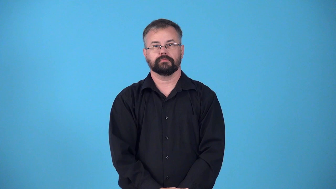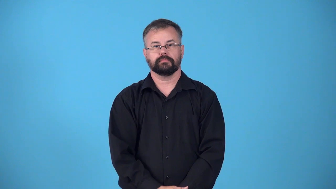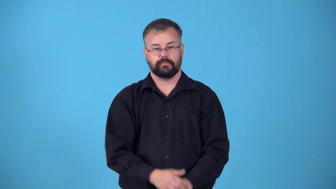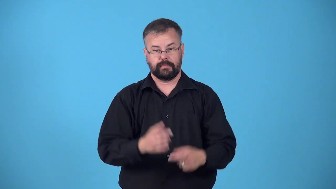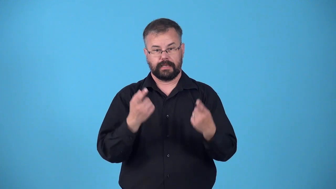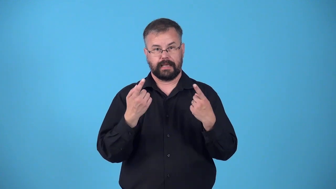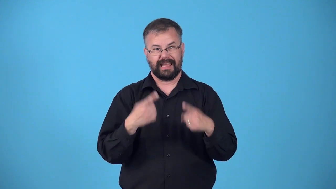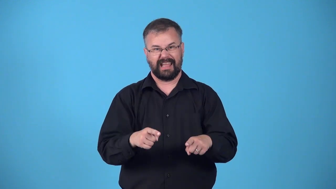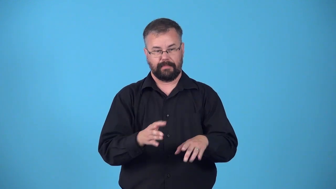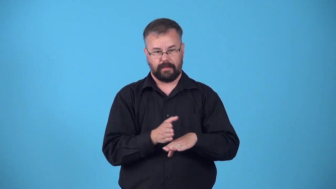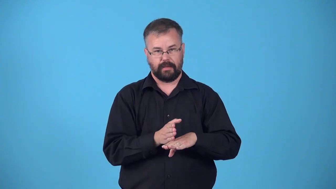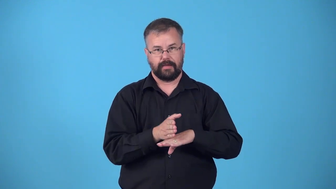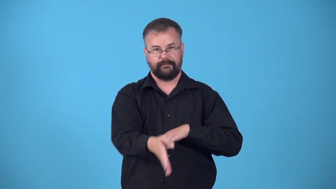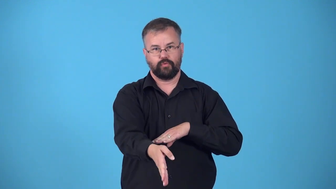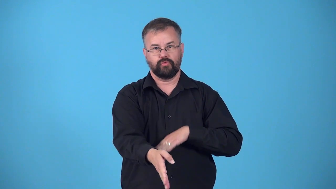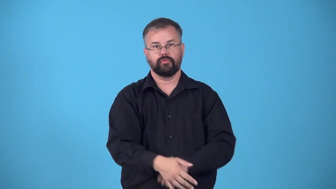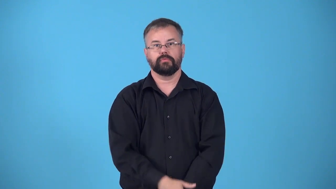follow